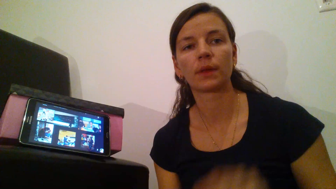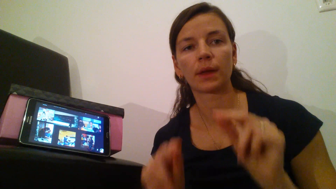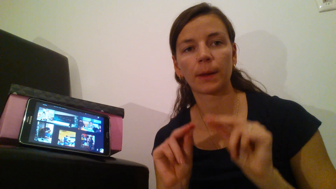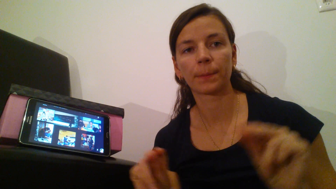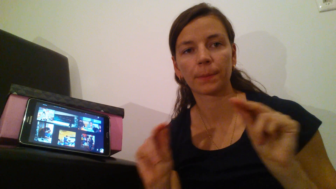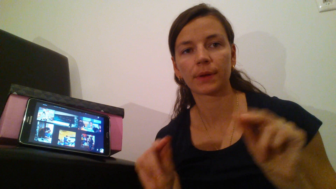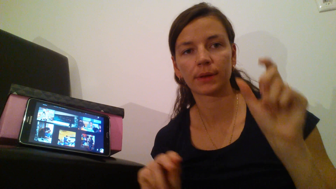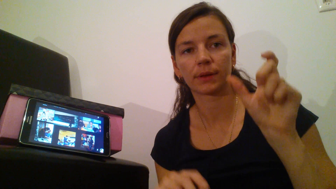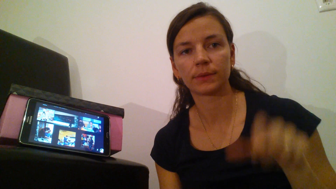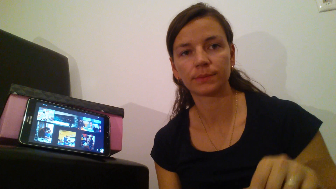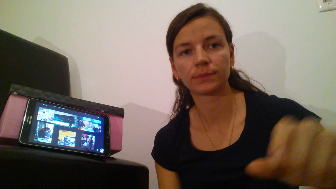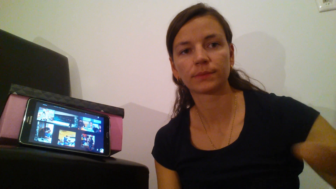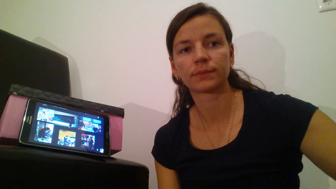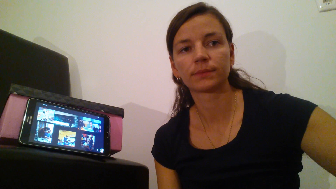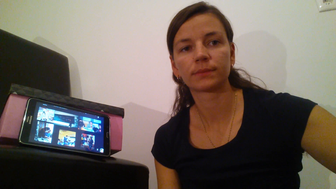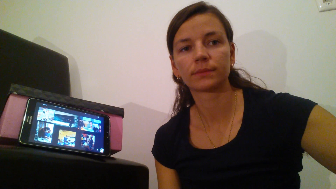teacher